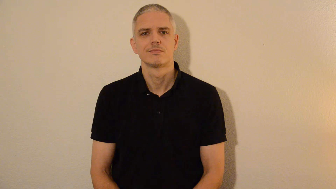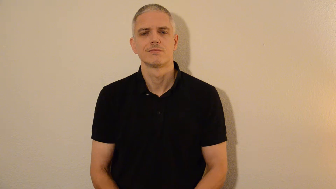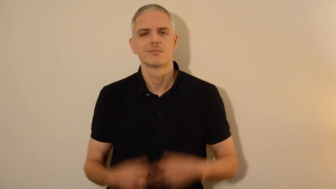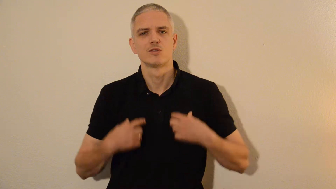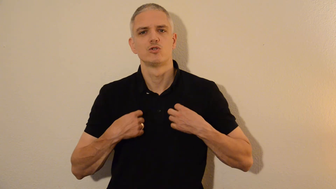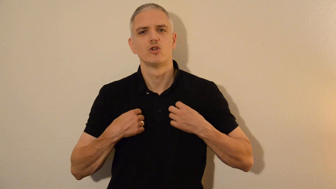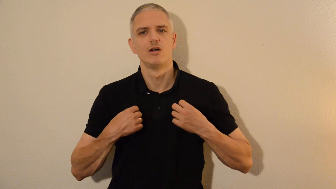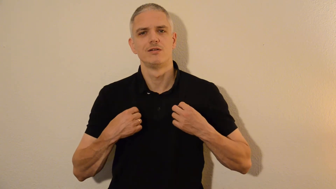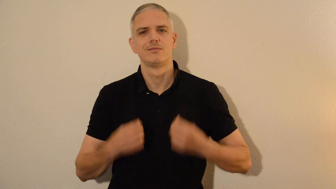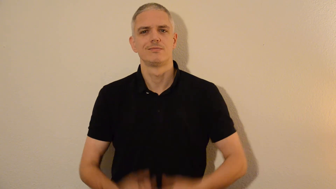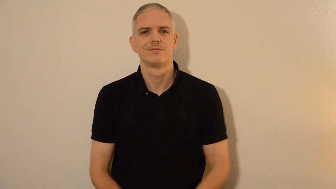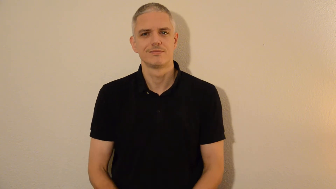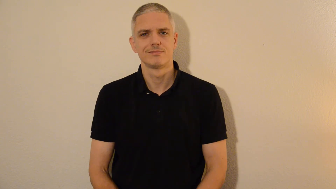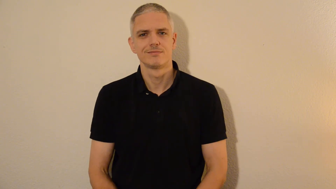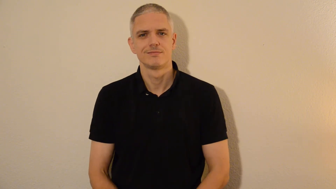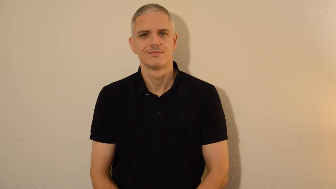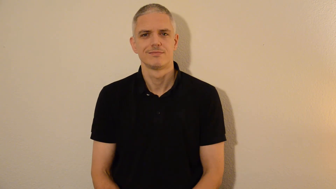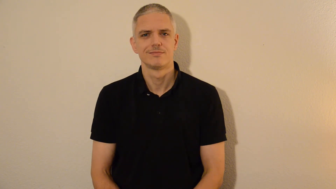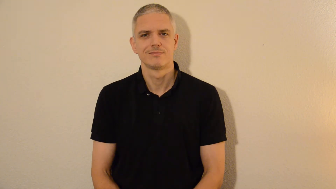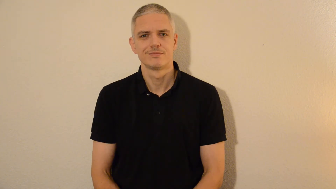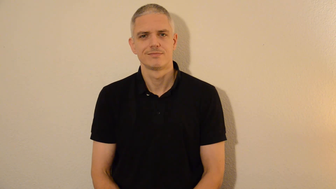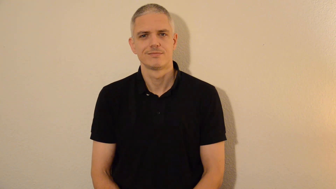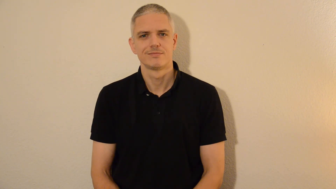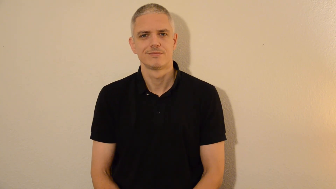clothes